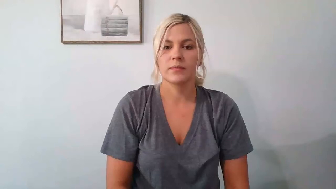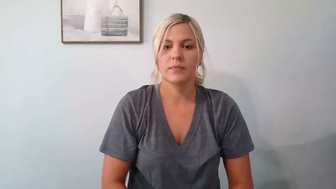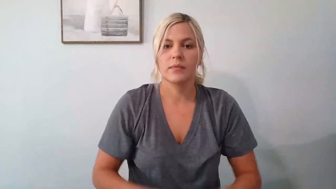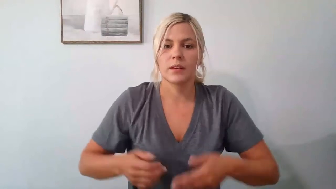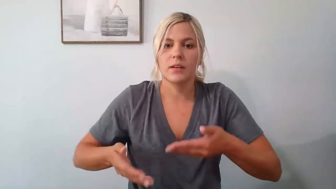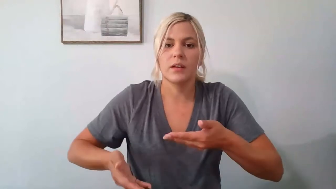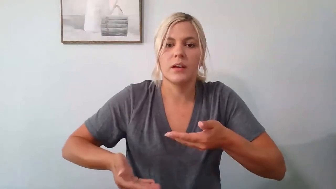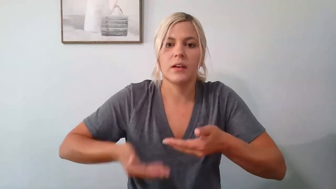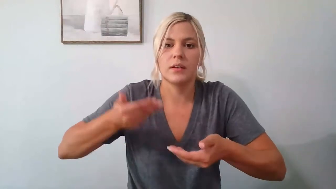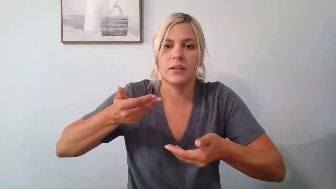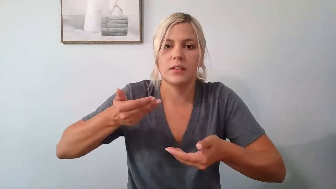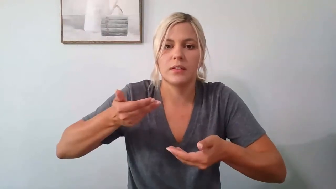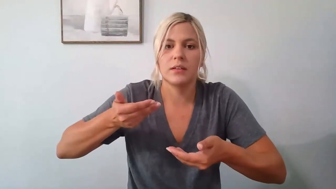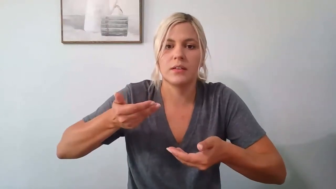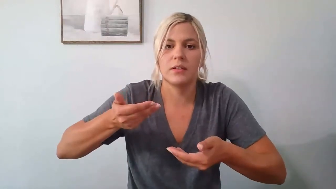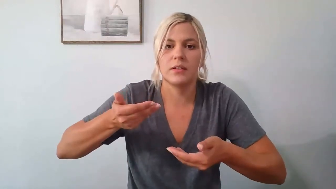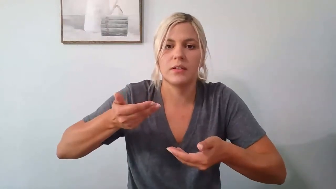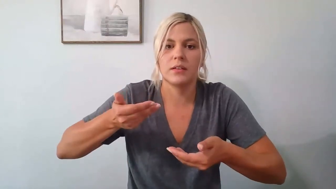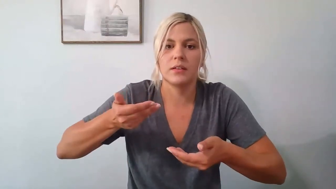ALMOST